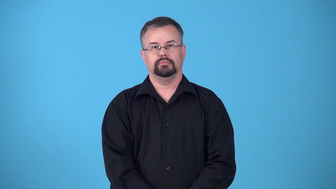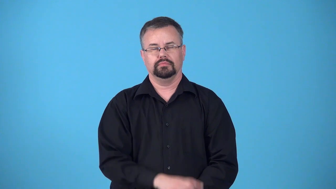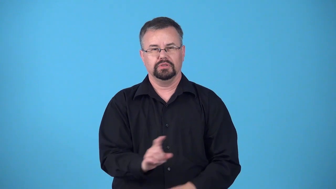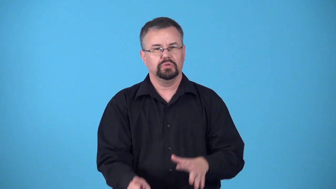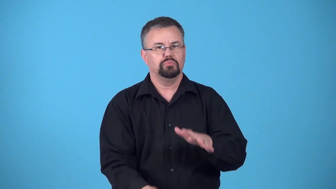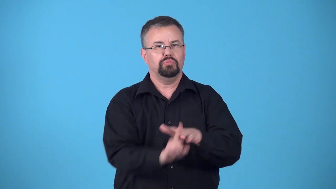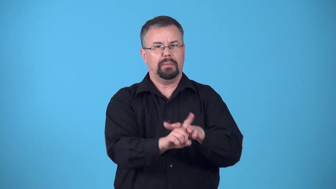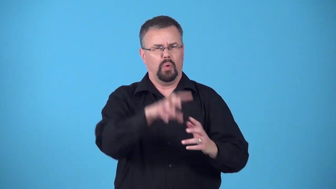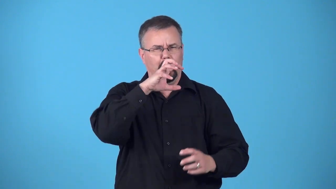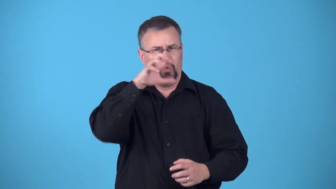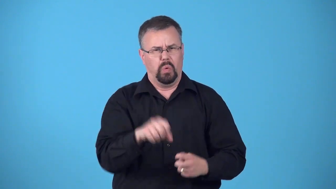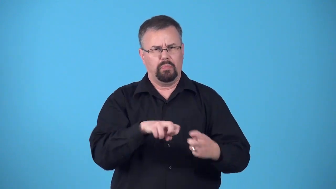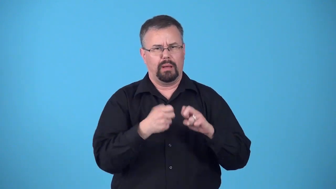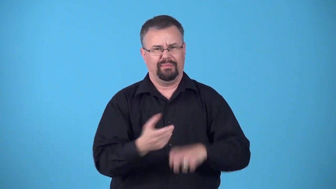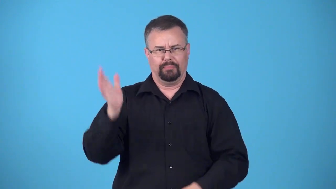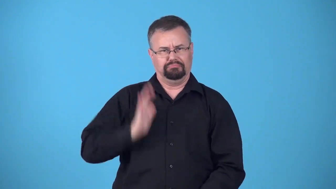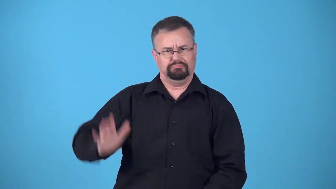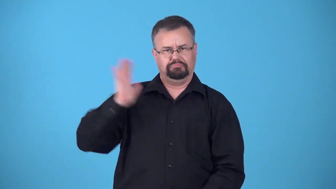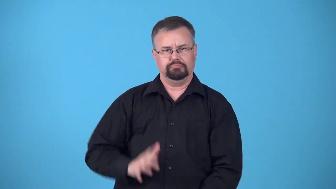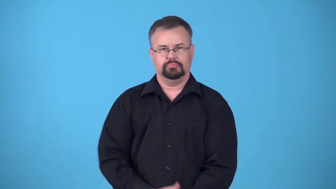open old sores, open old wounds